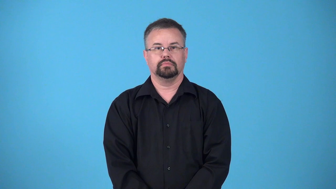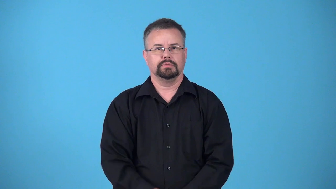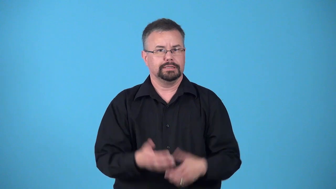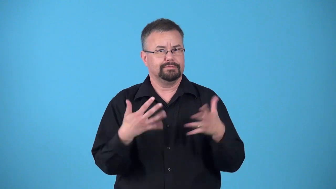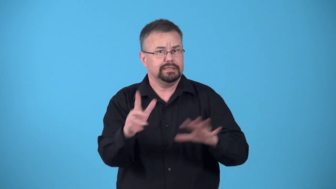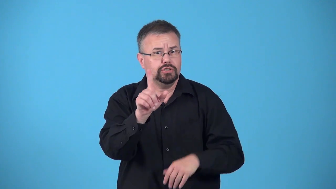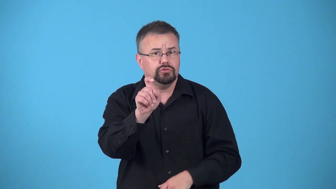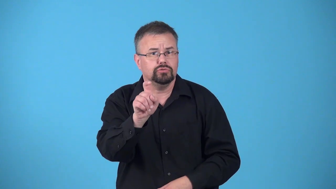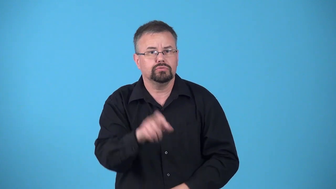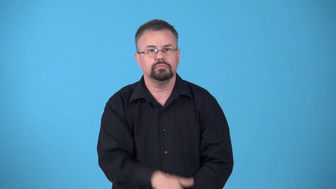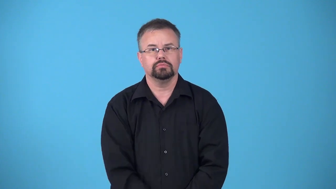is it soup yet